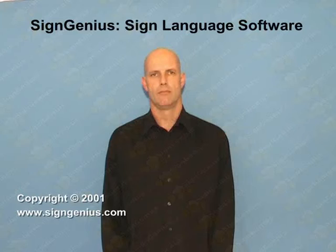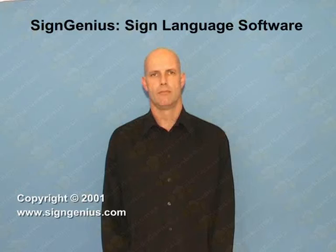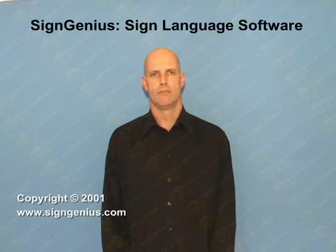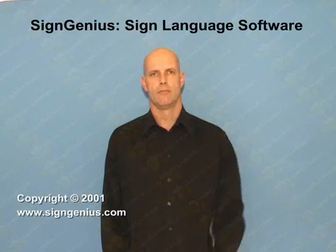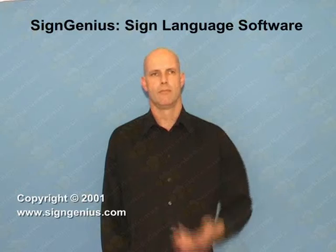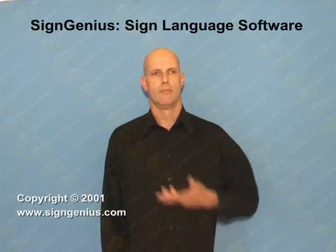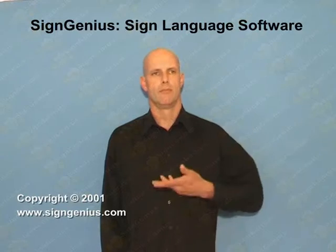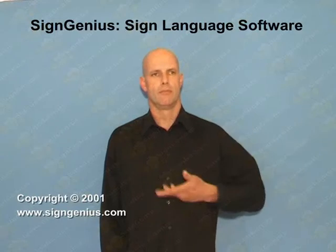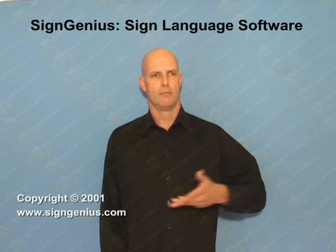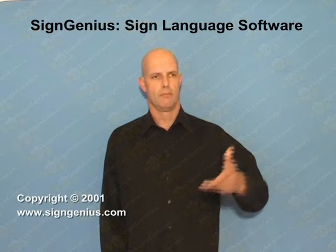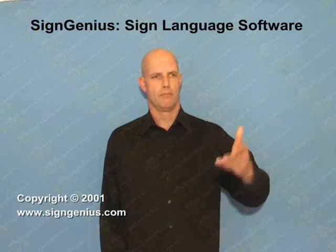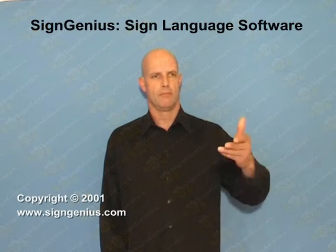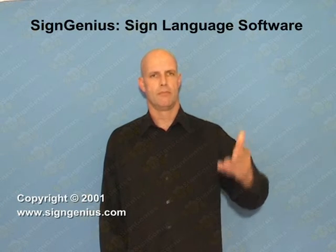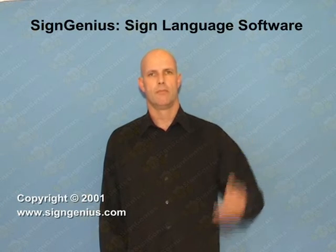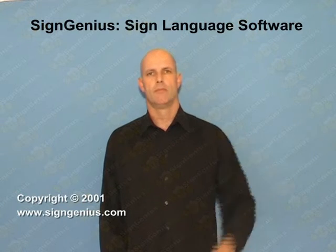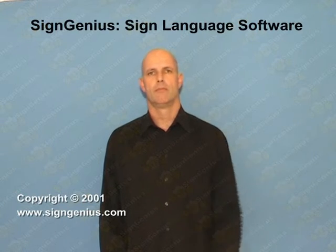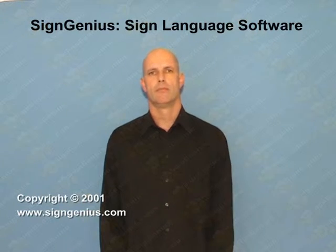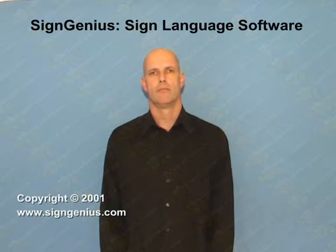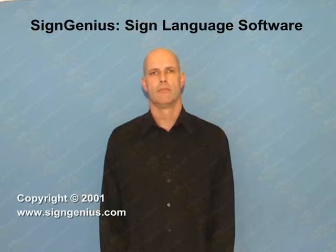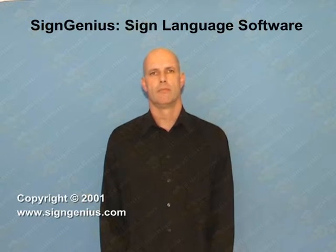INVITED